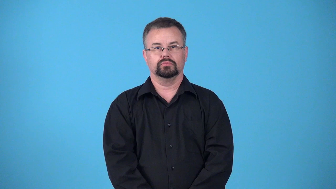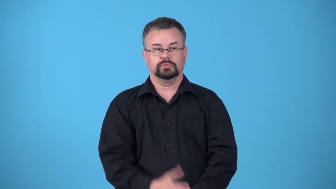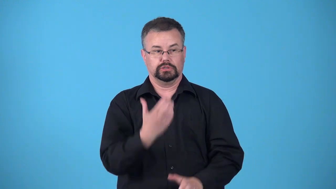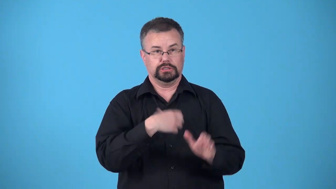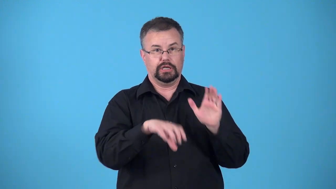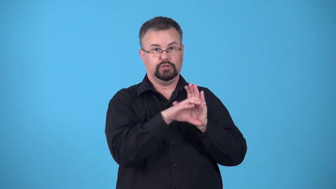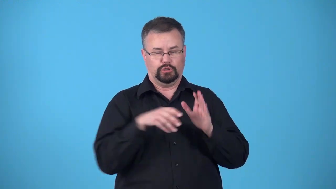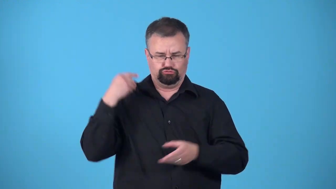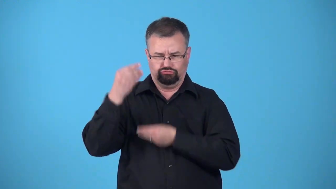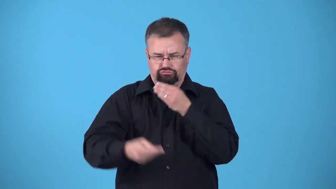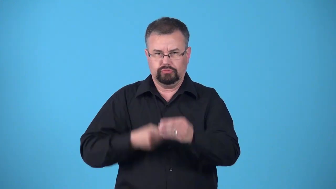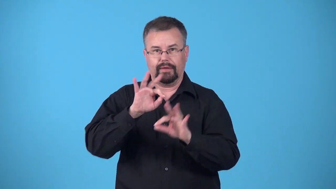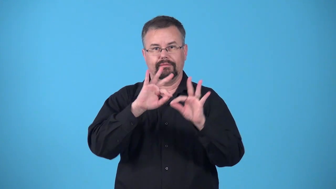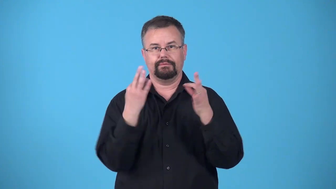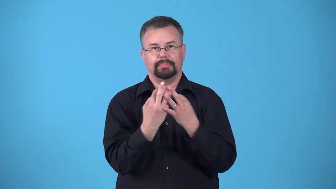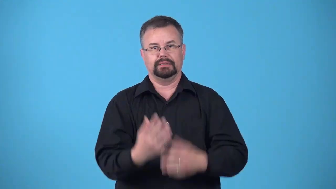runs in the family